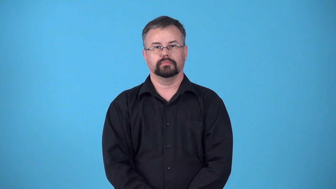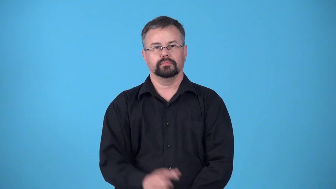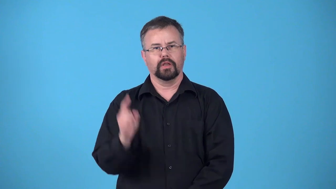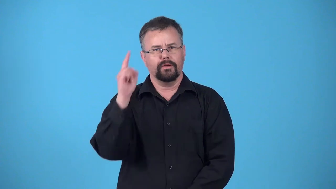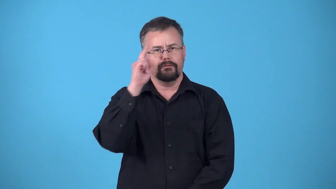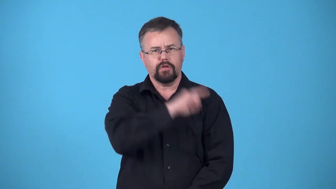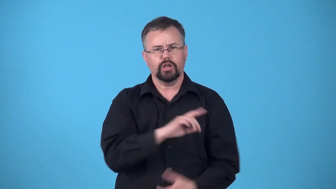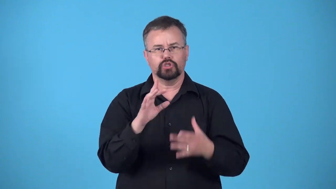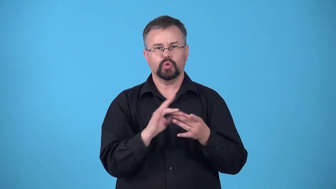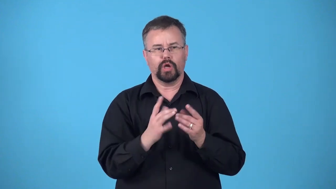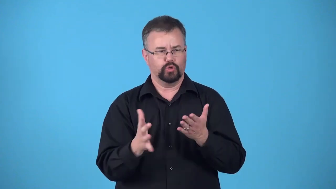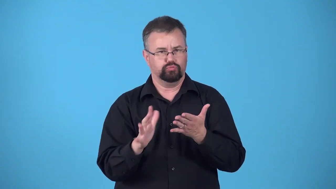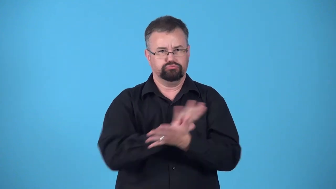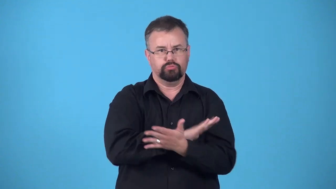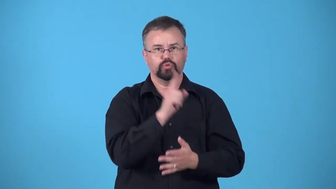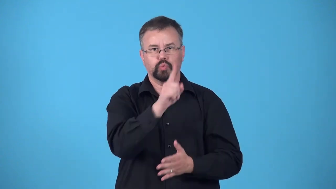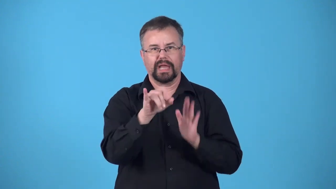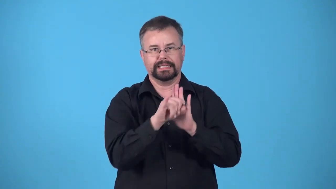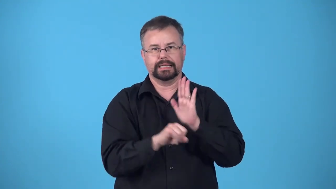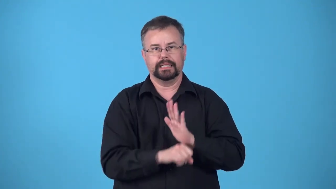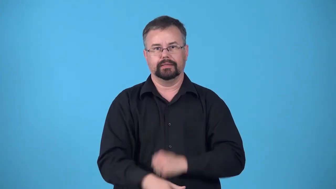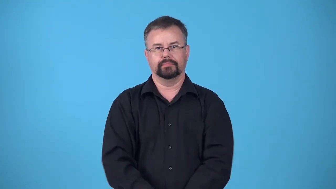cover